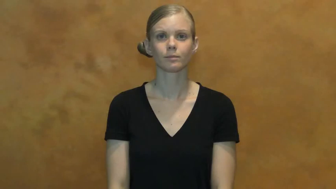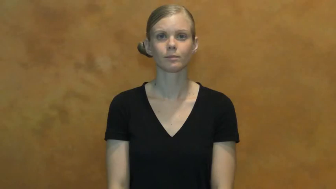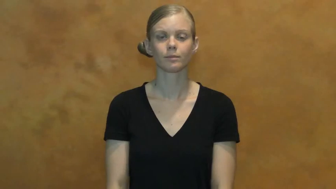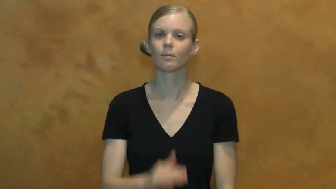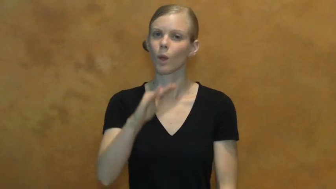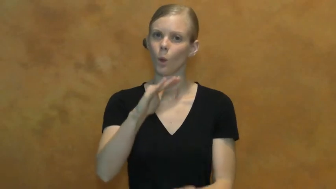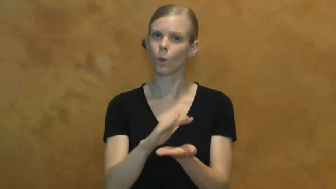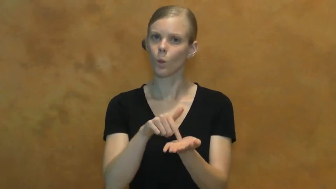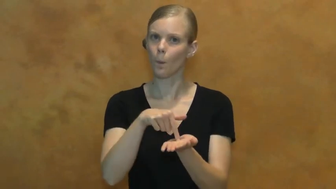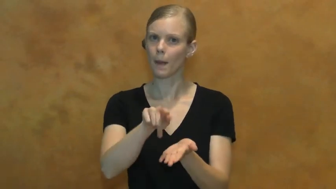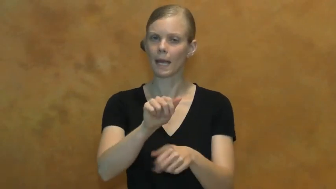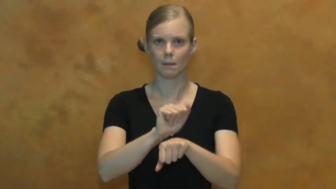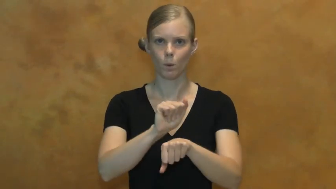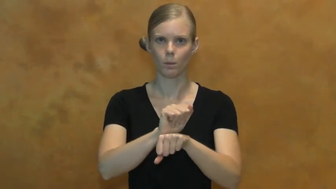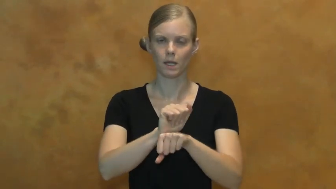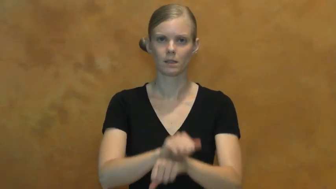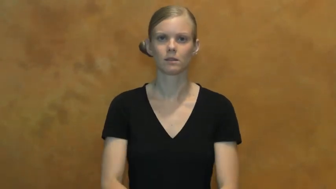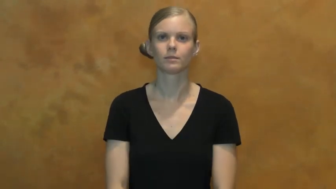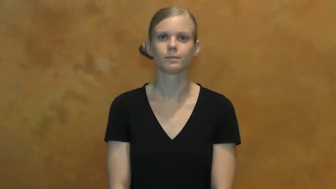low paid emploment